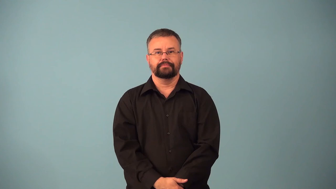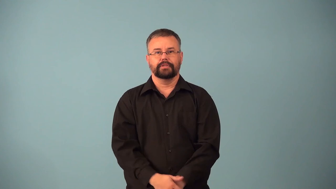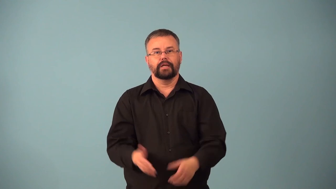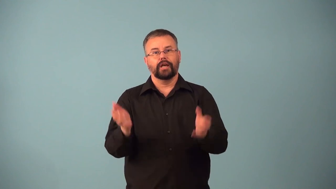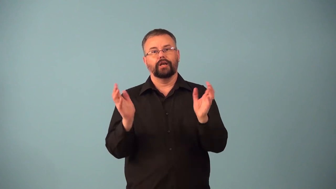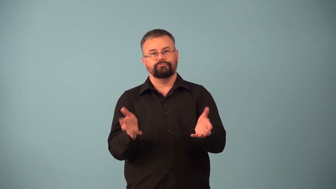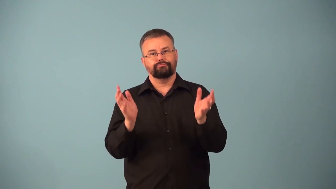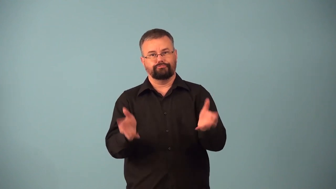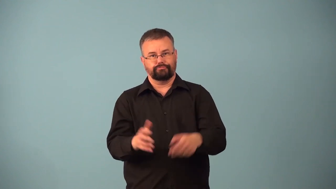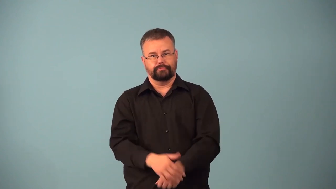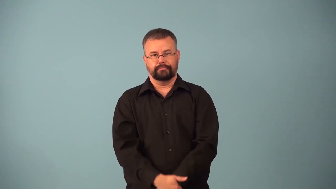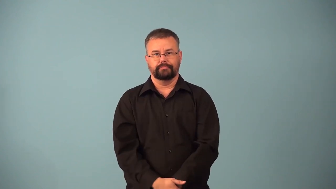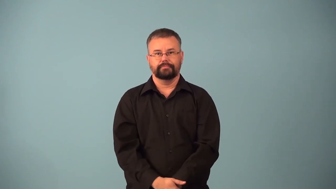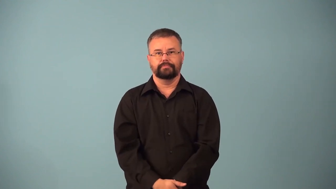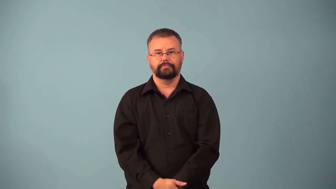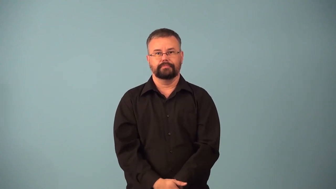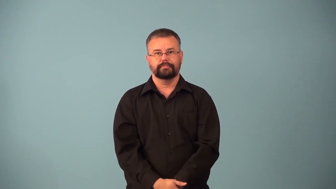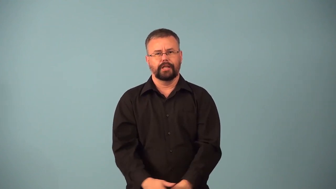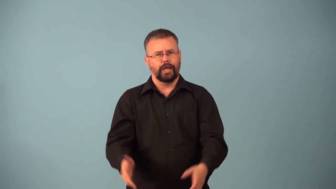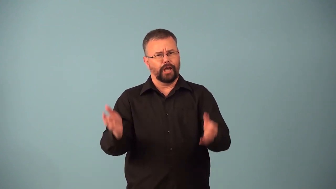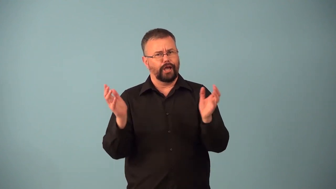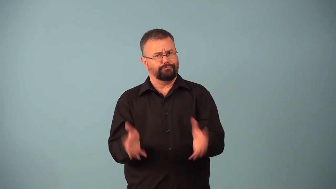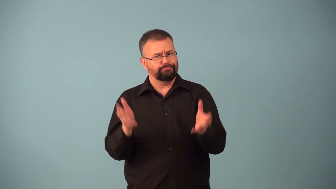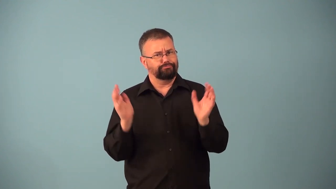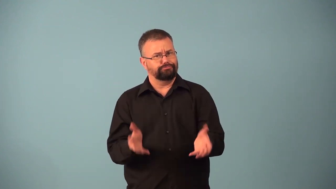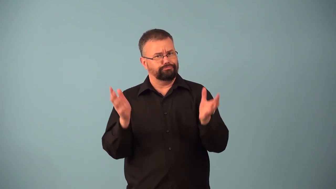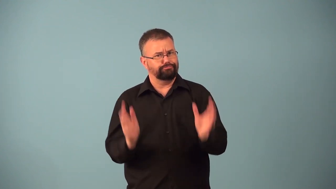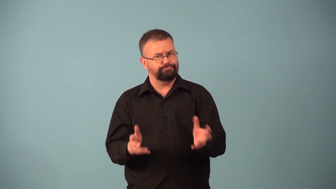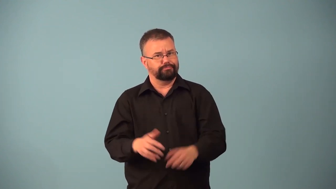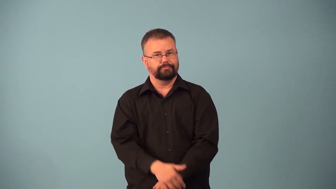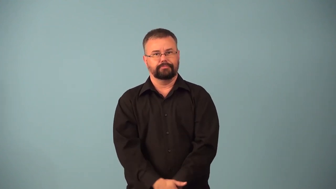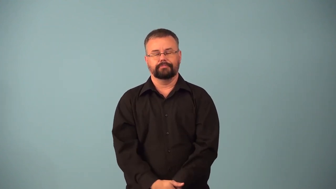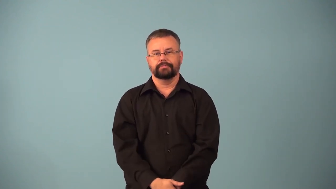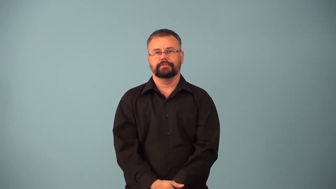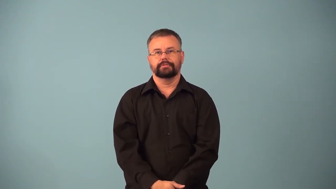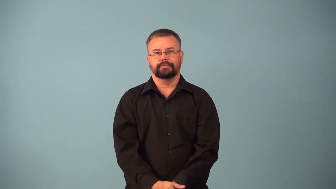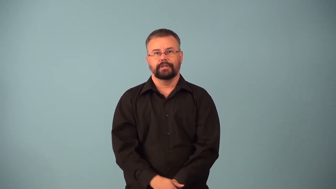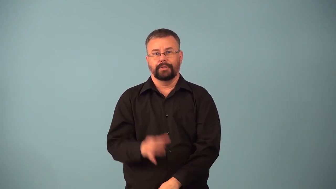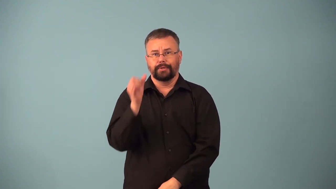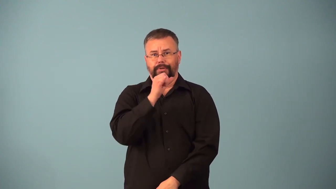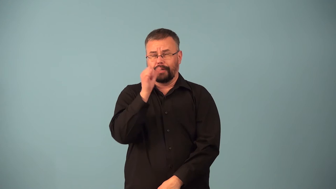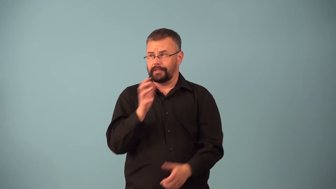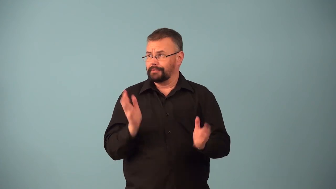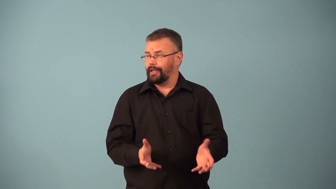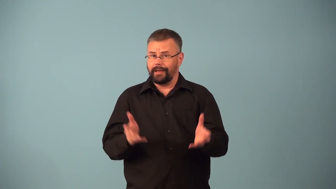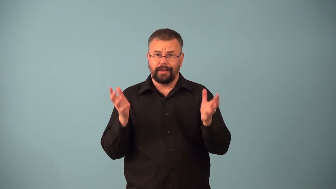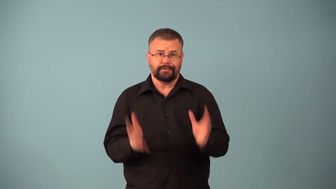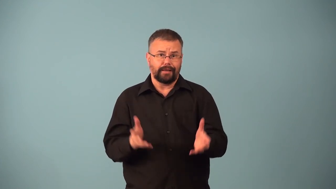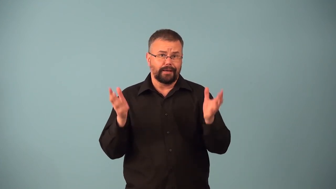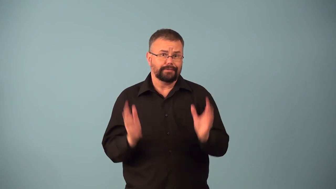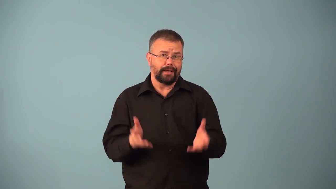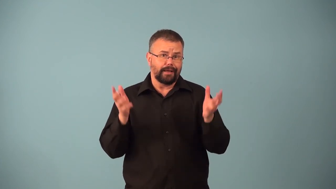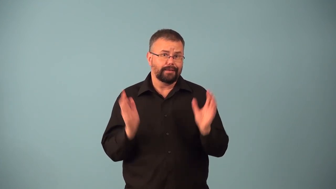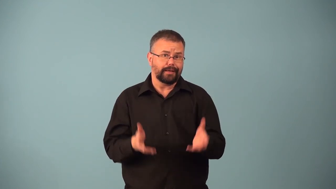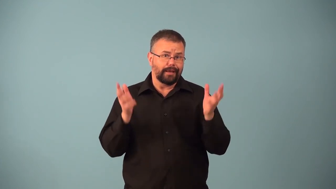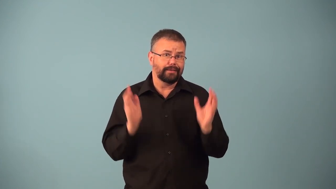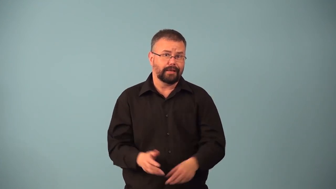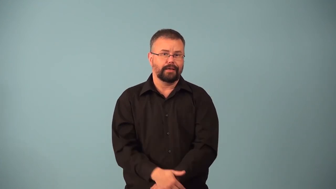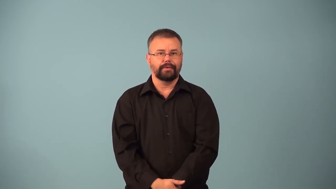chatty, chattier, chattiest